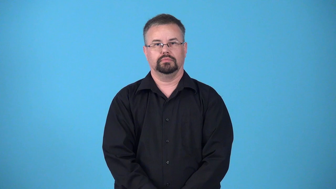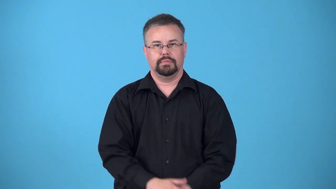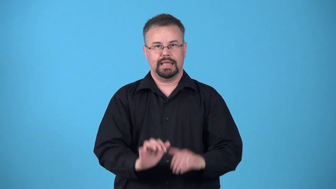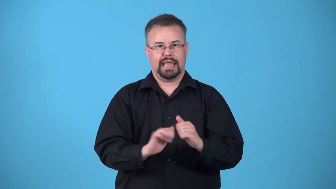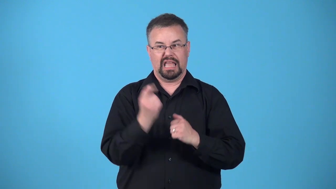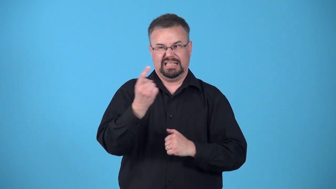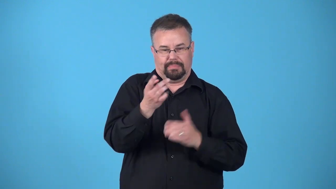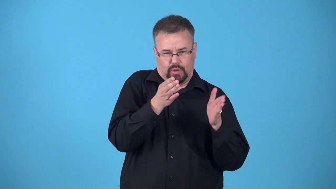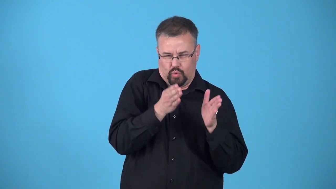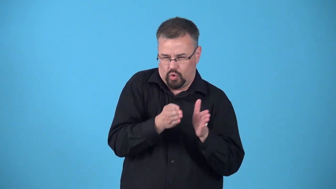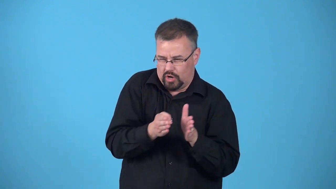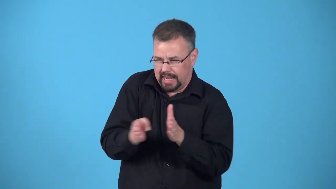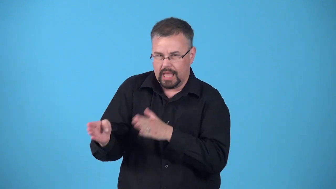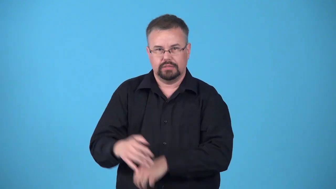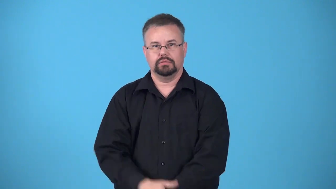lay of the land